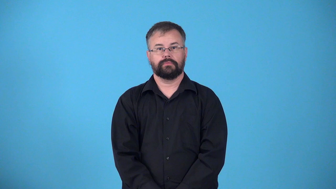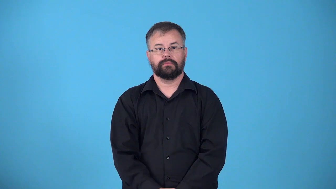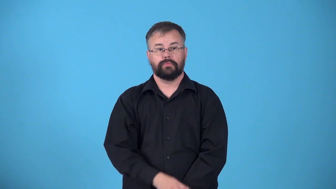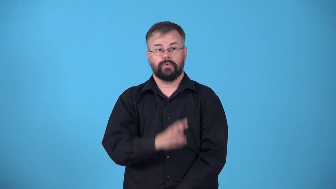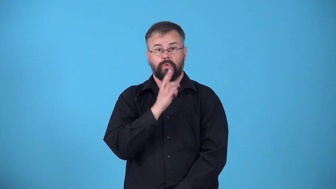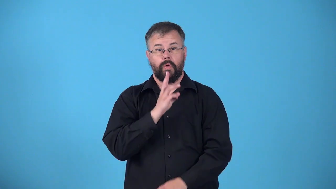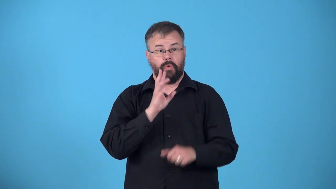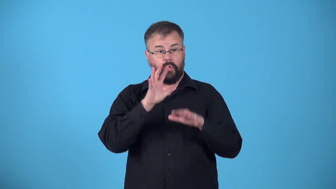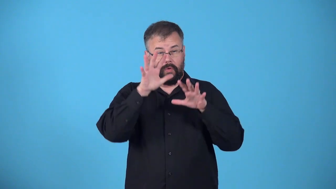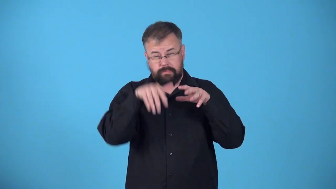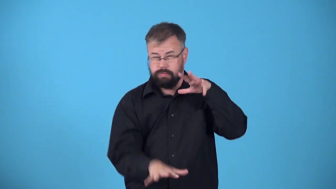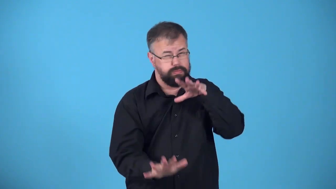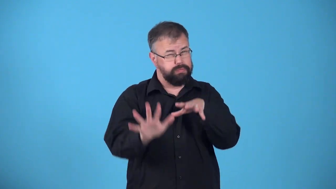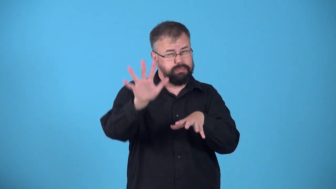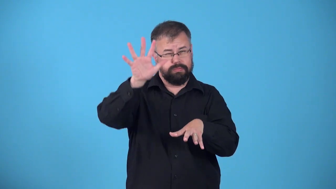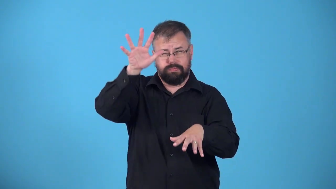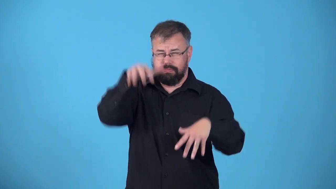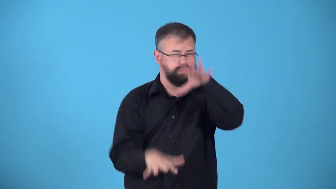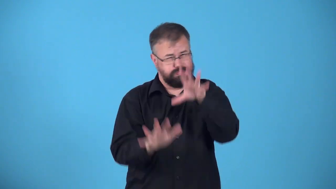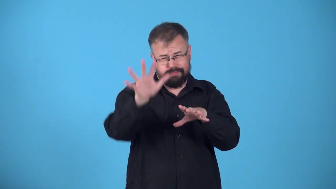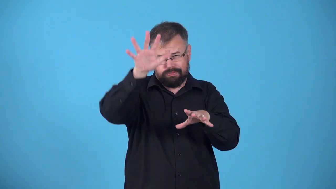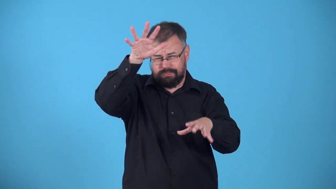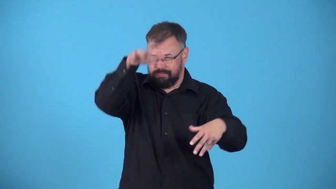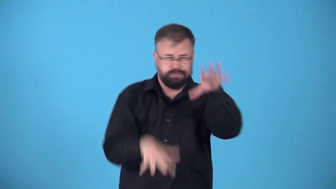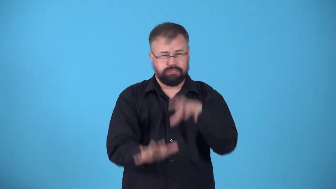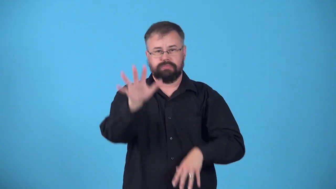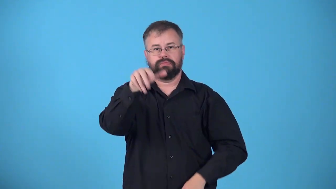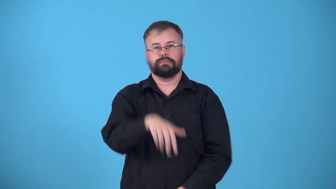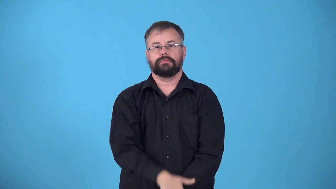heavy,rough